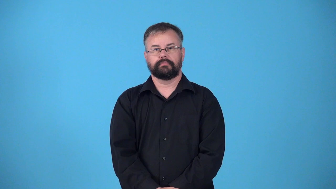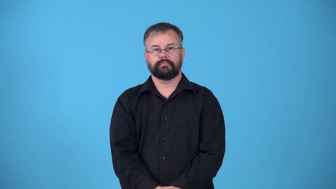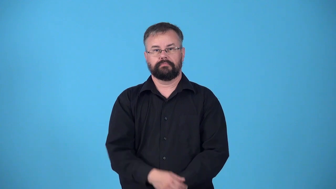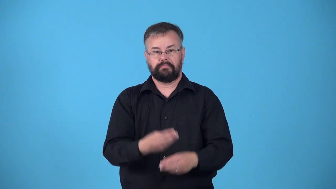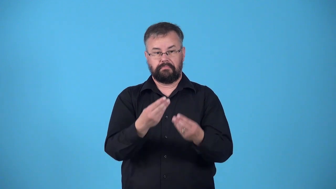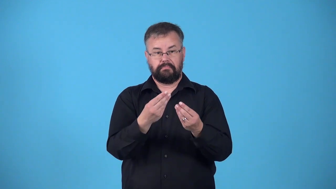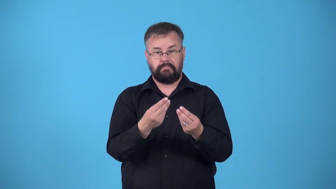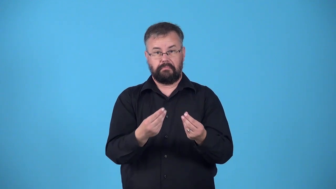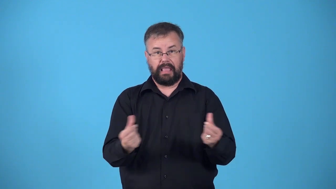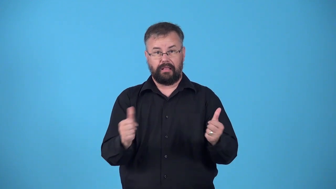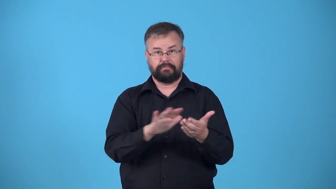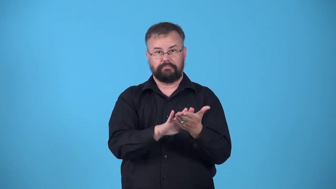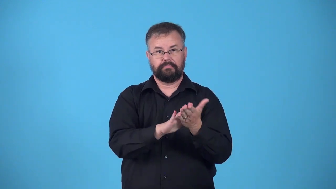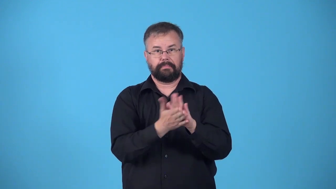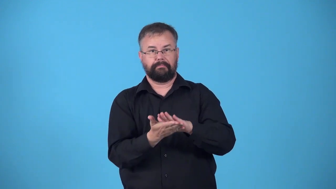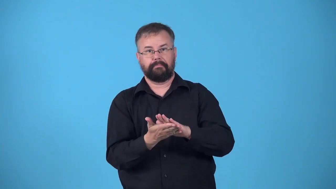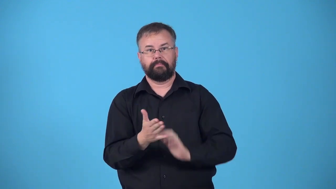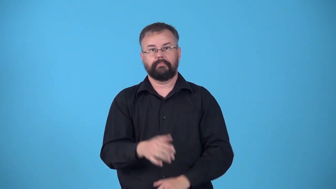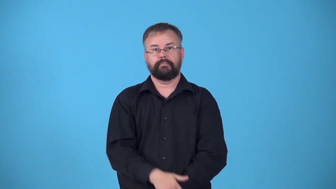melt into